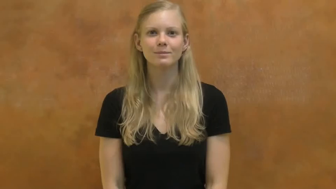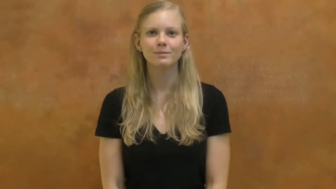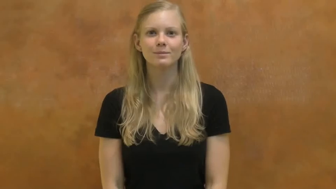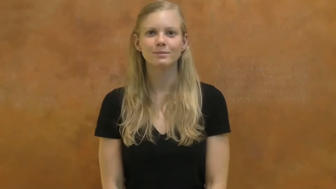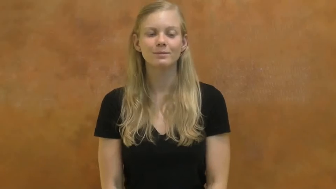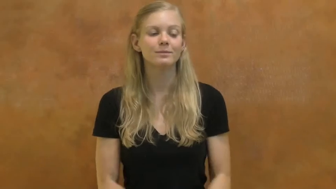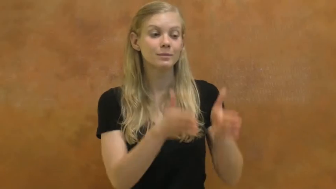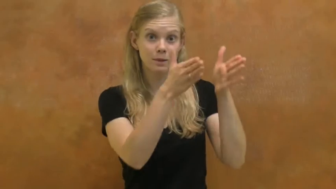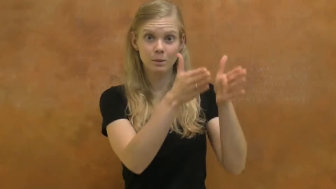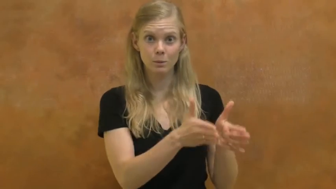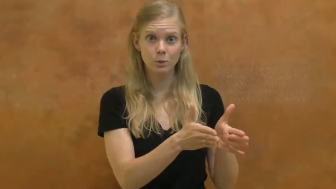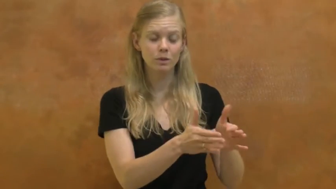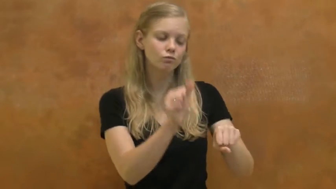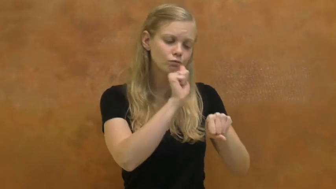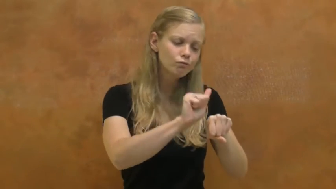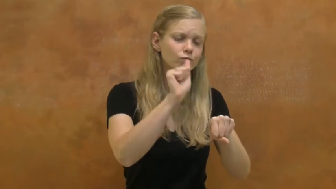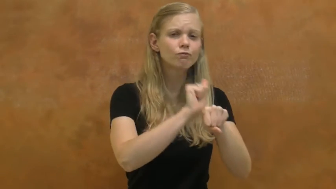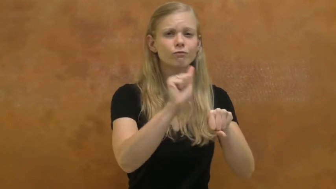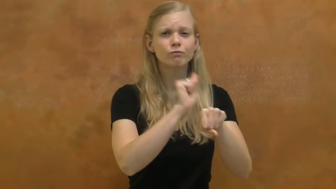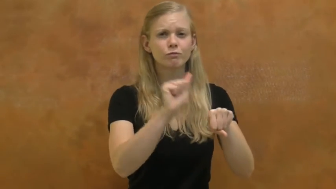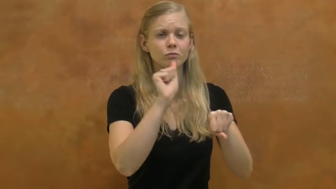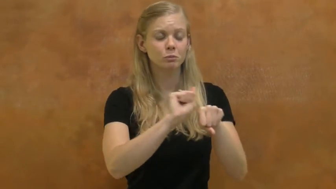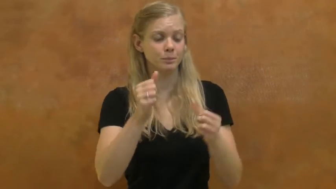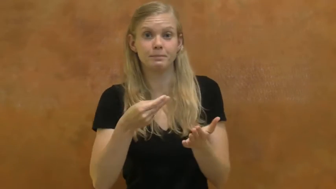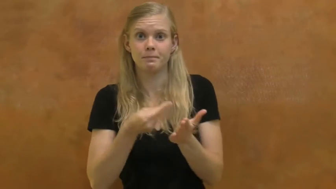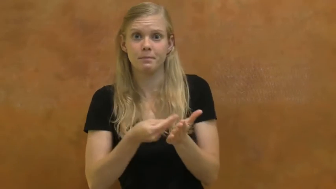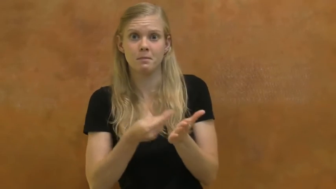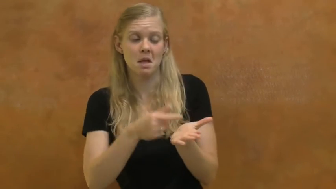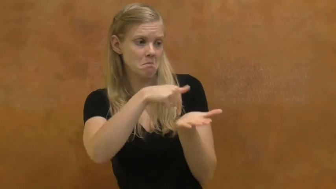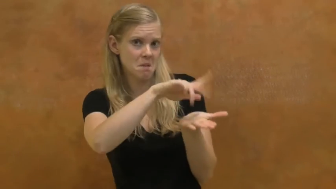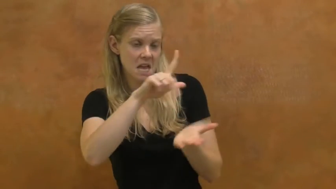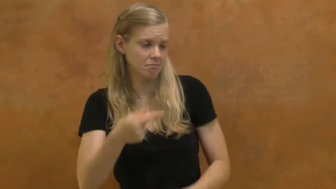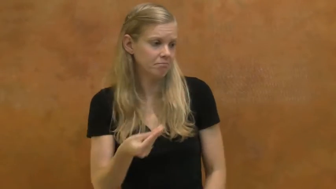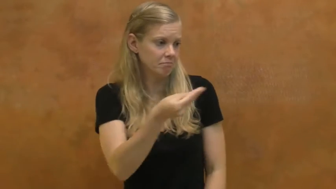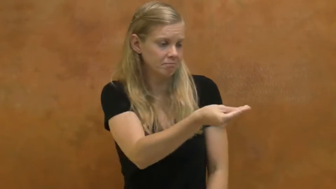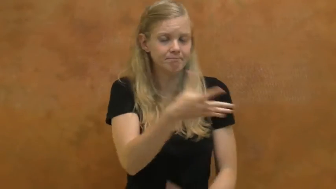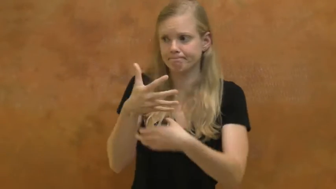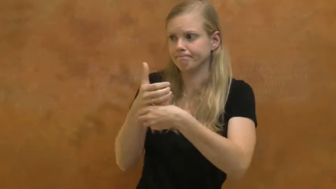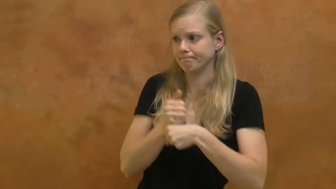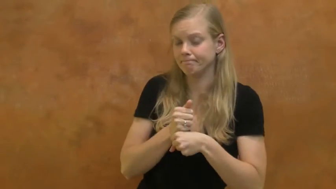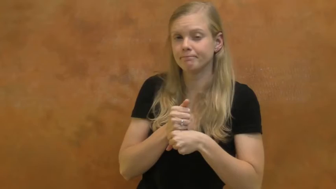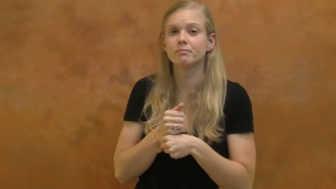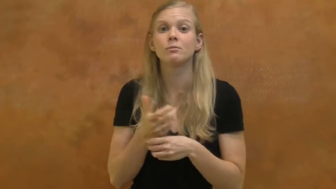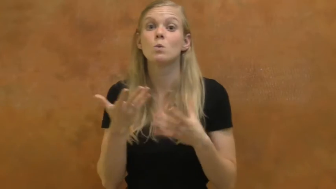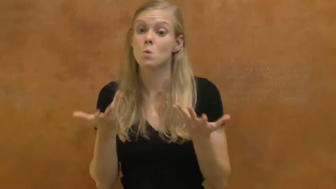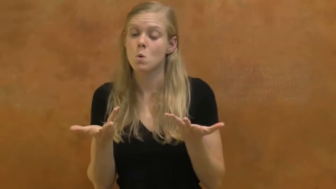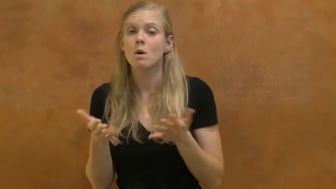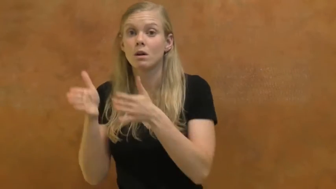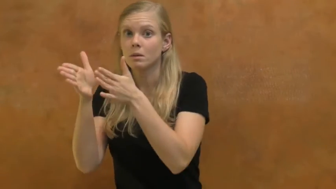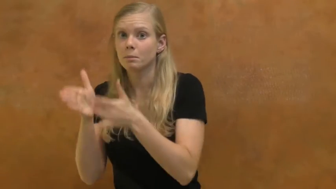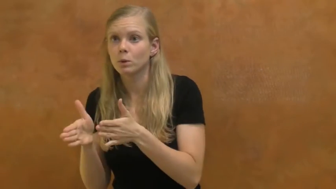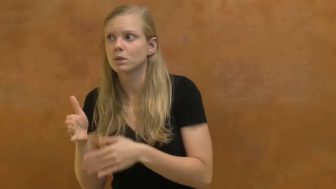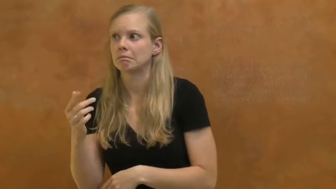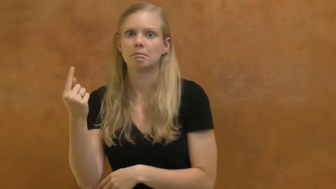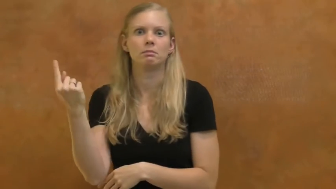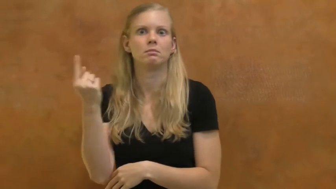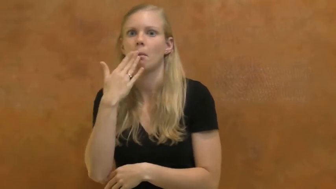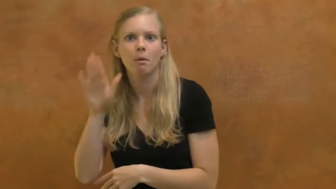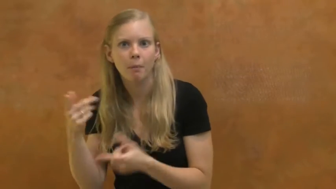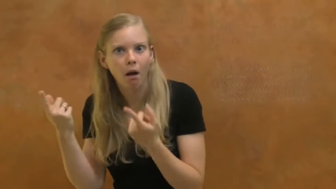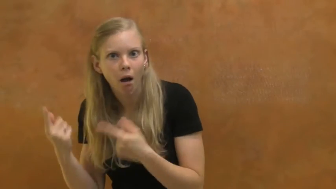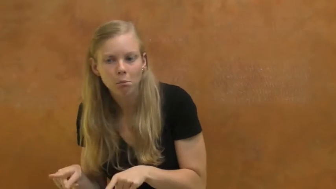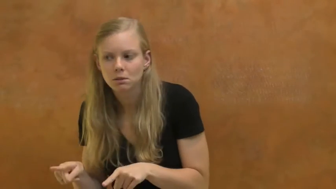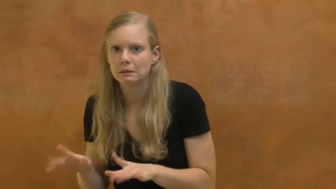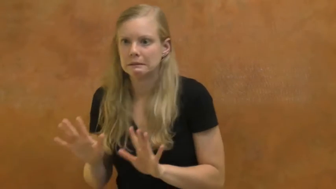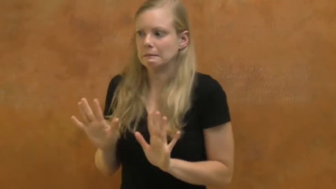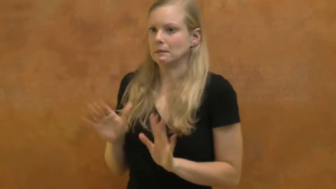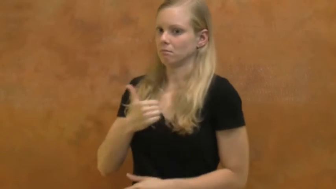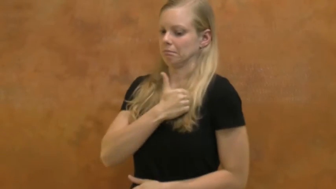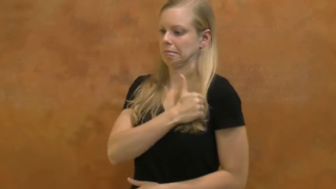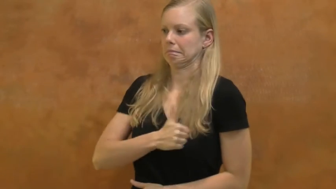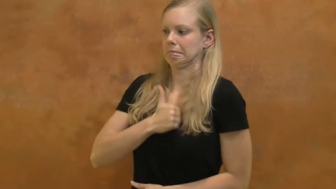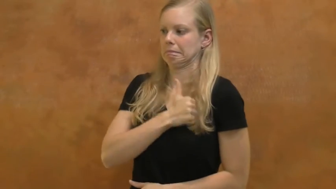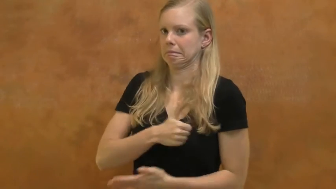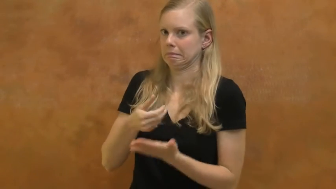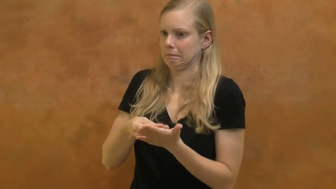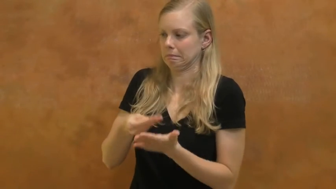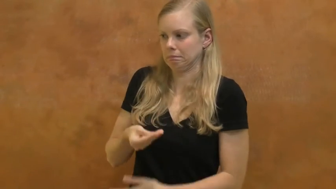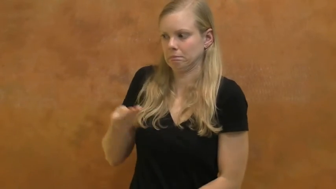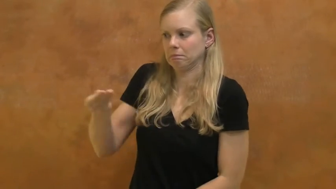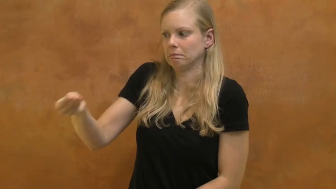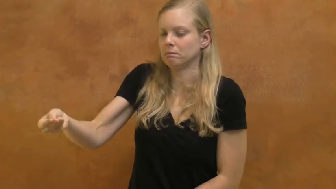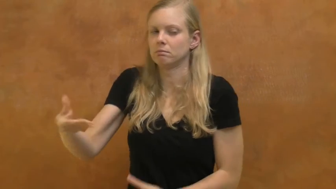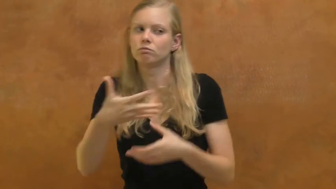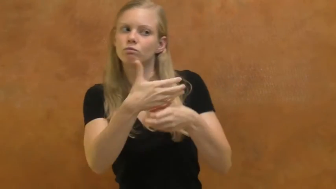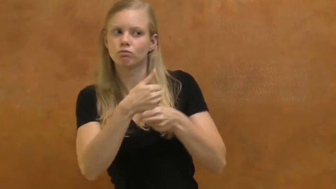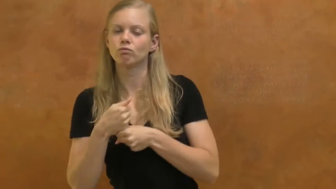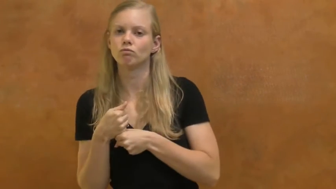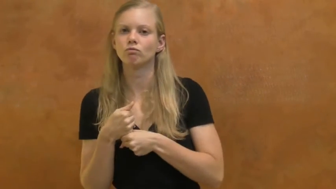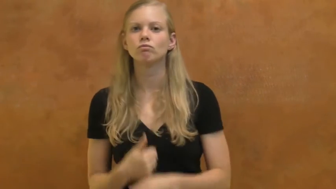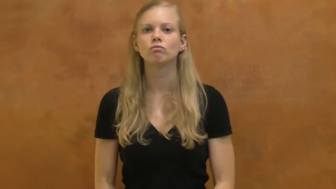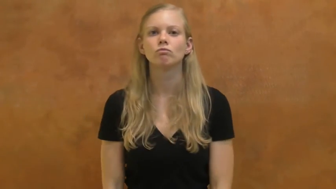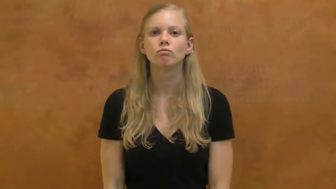compensation